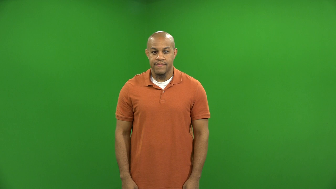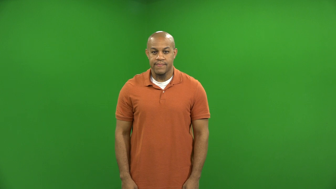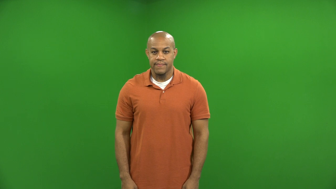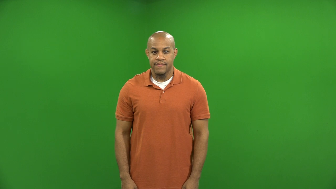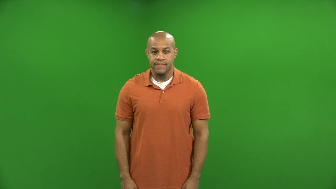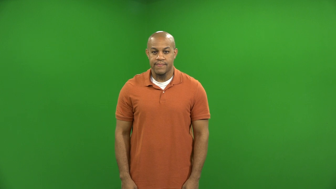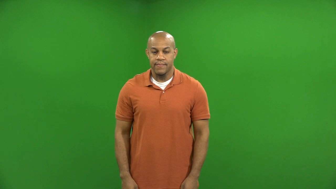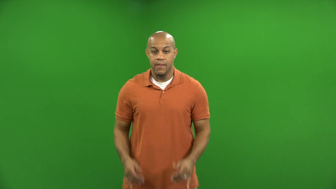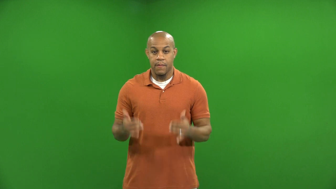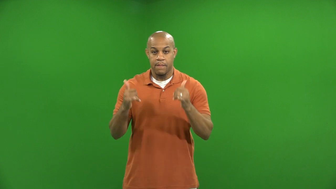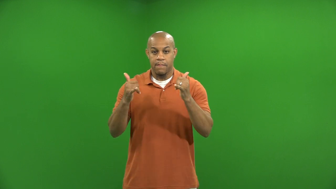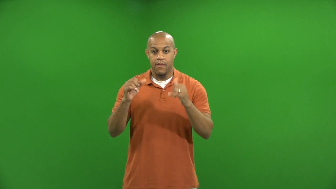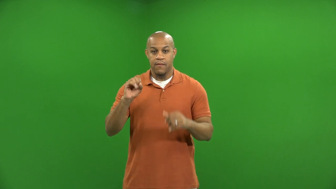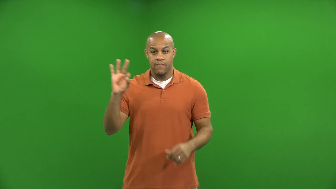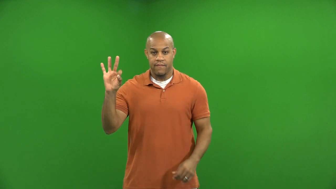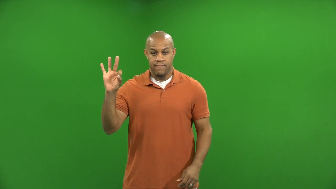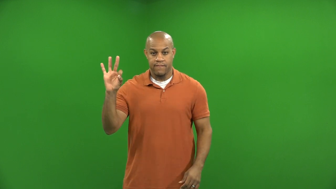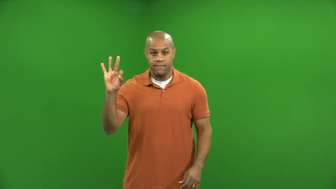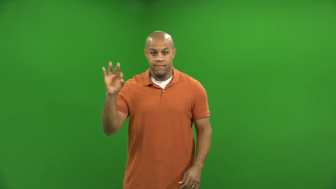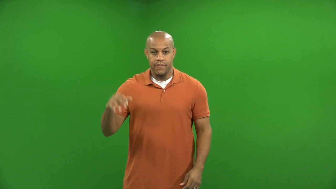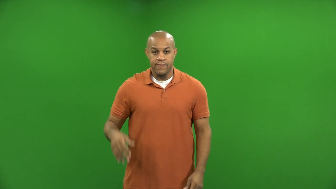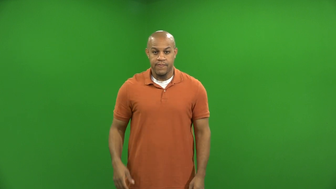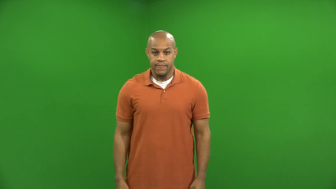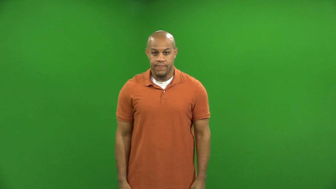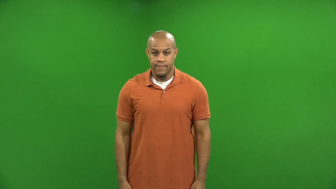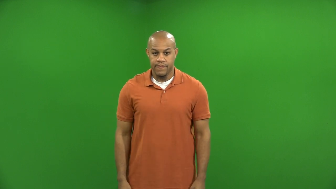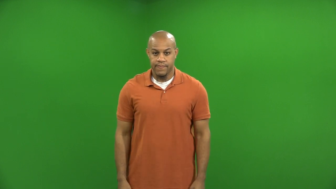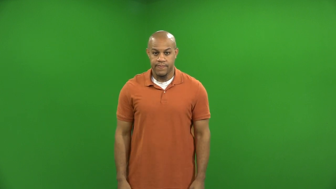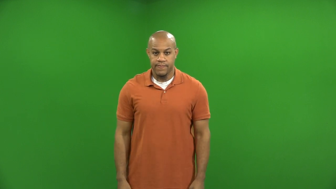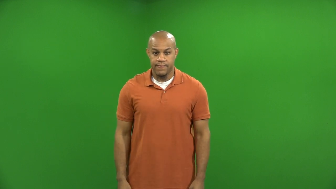Playoff